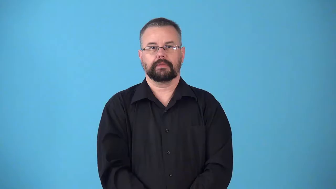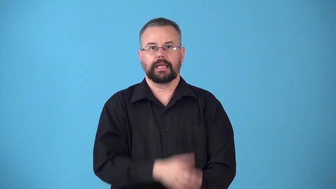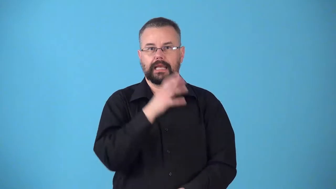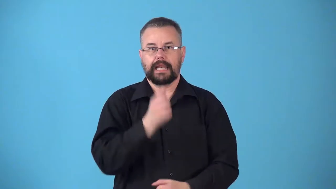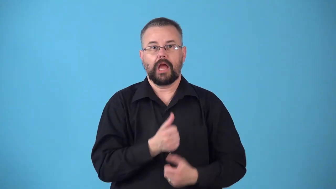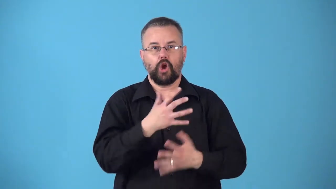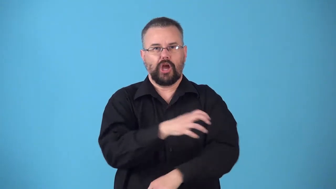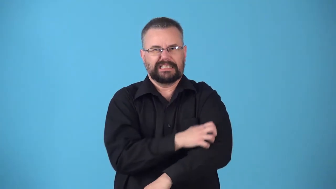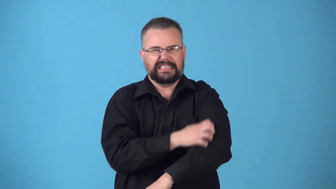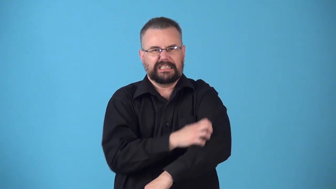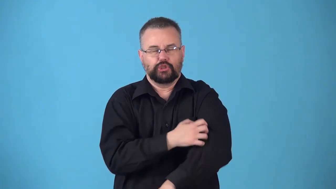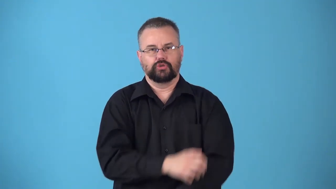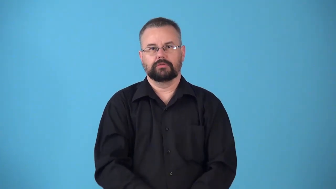nonirritating